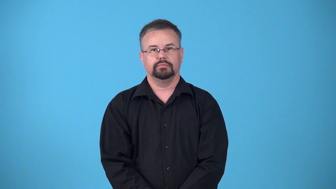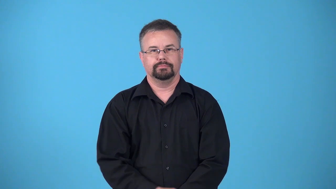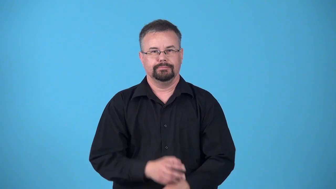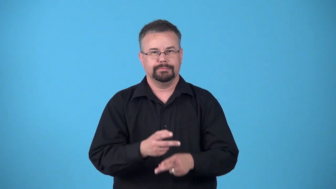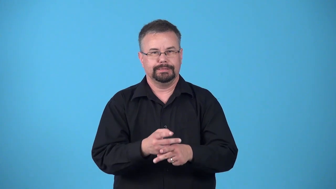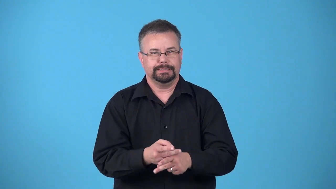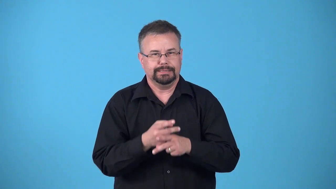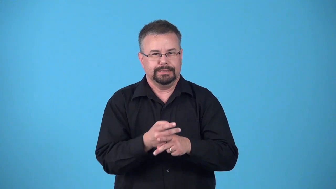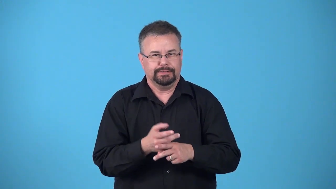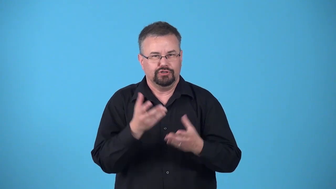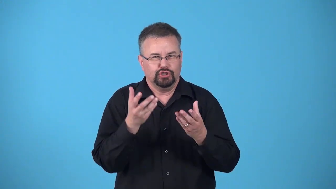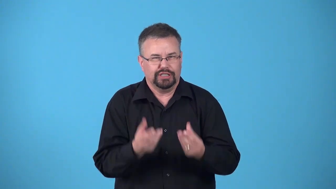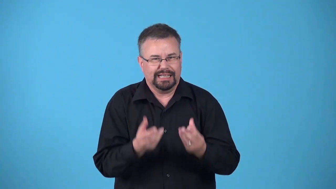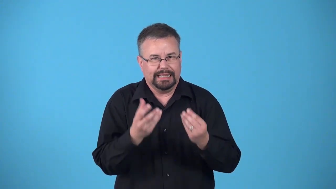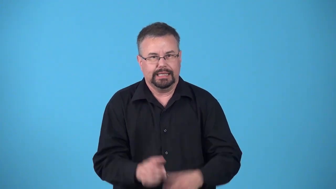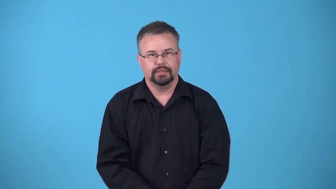kid gloves